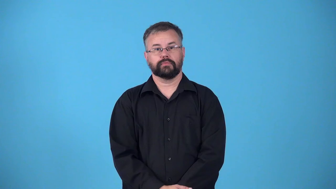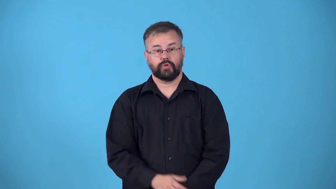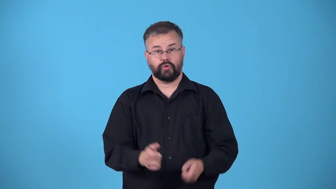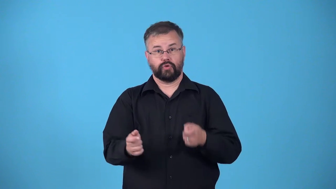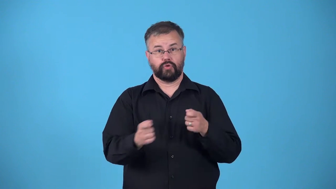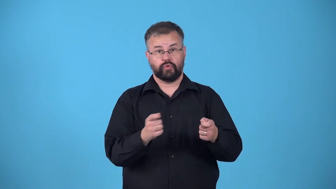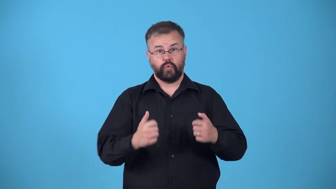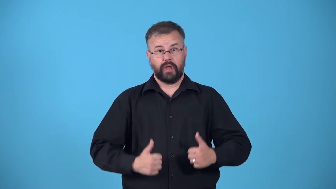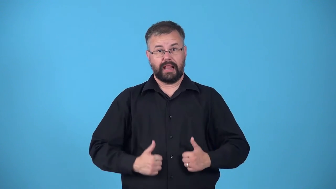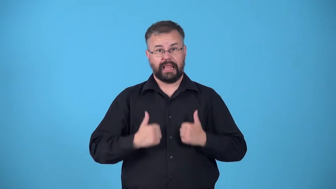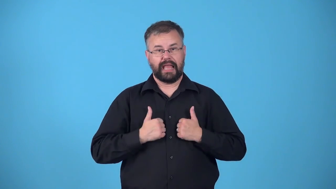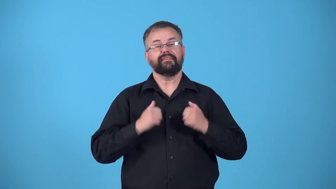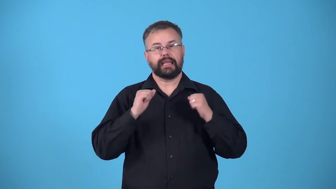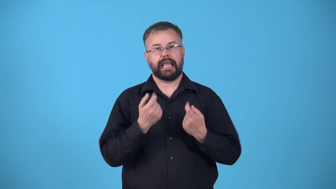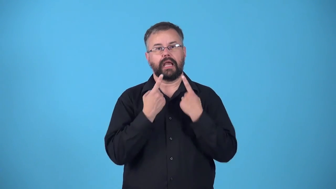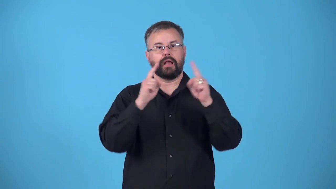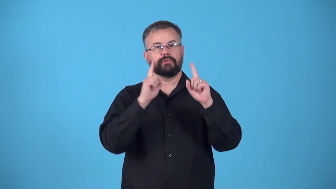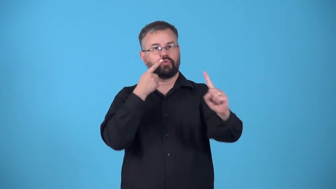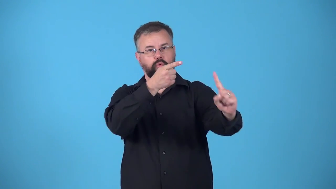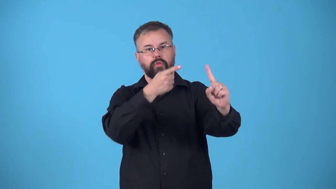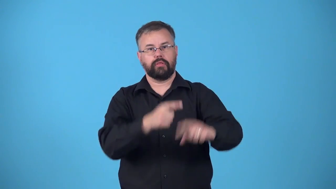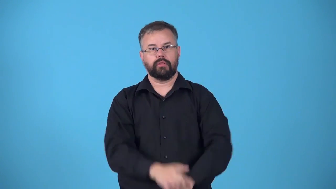get it together, get things together, get your life together